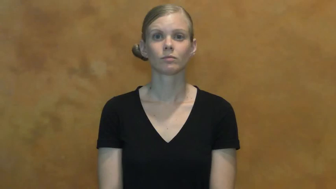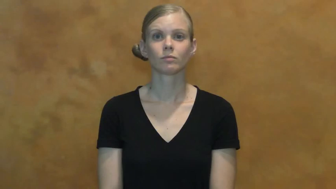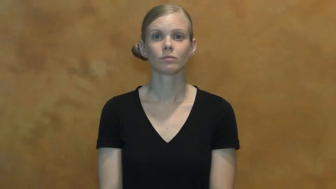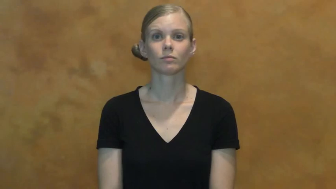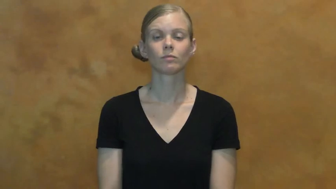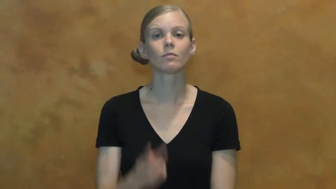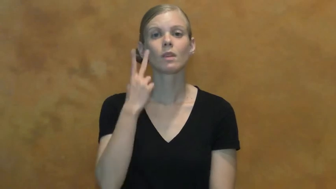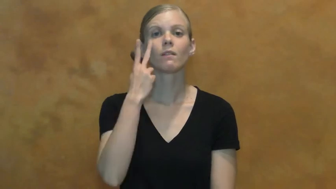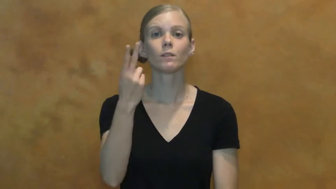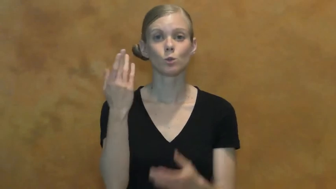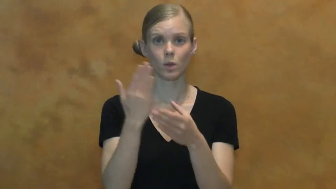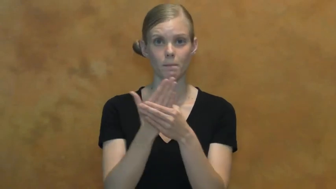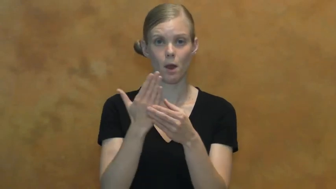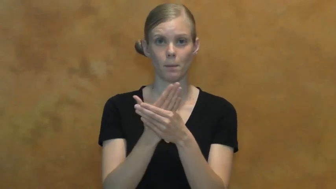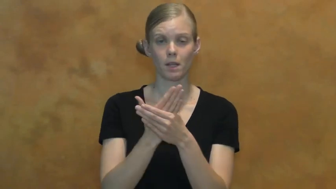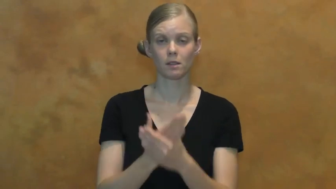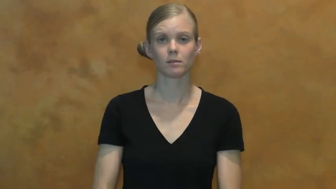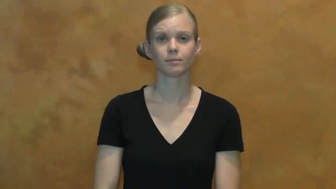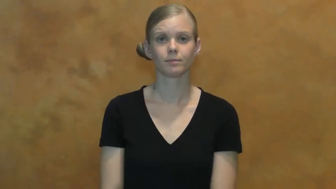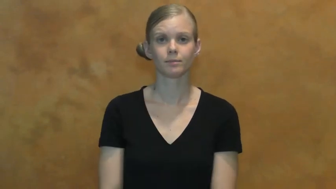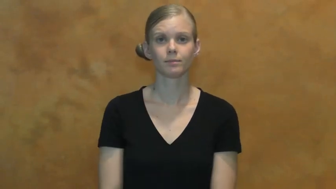visual impairment